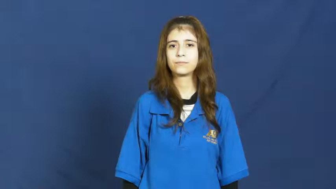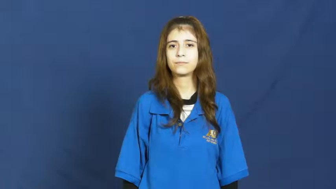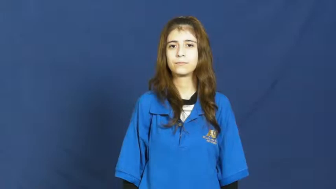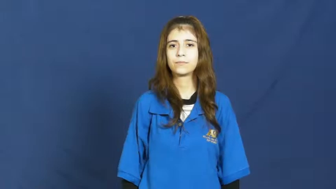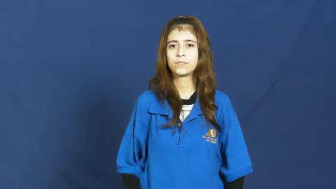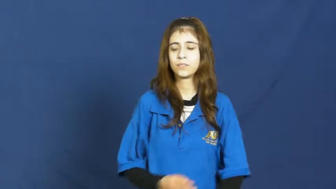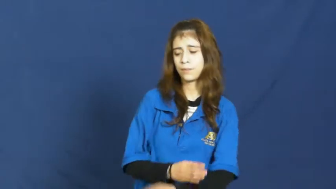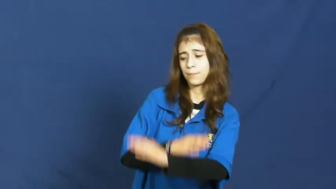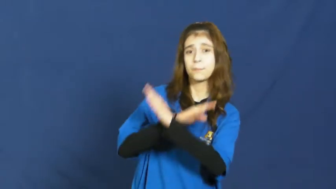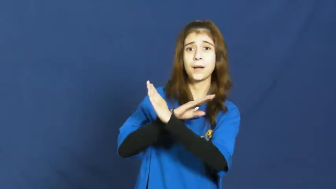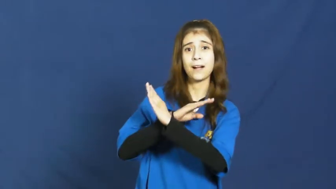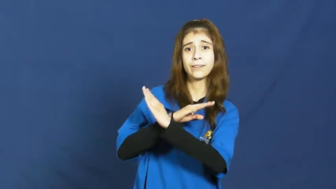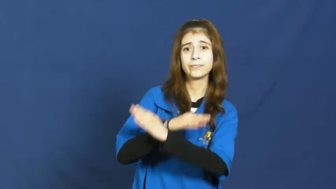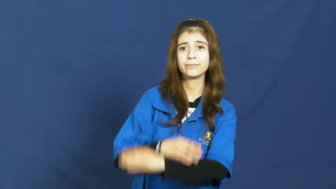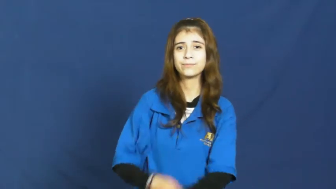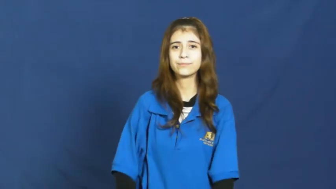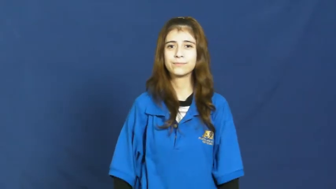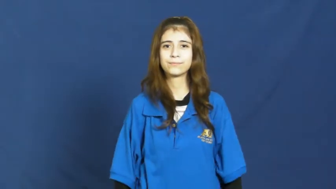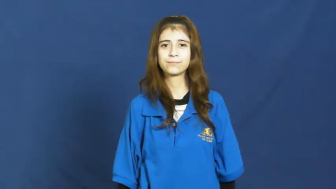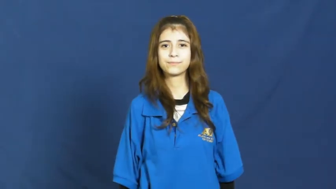restrict,hold off,cumber,forestall,prohibit,throttle-block